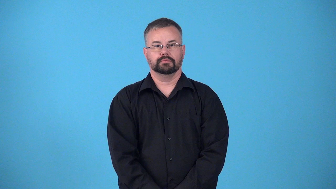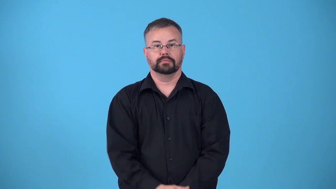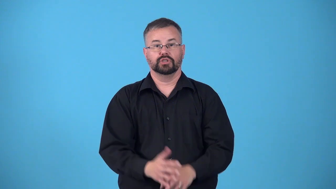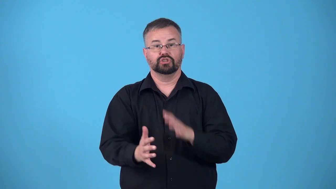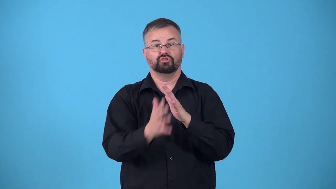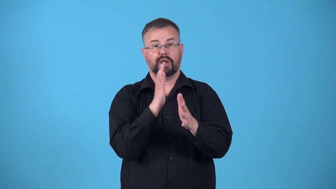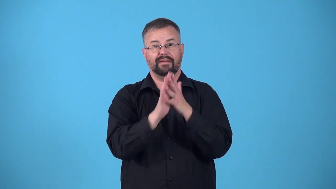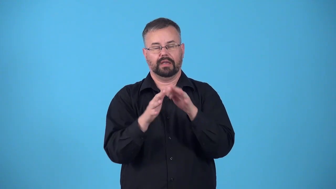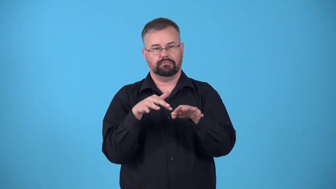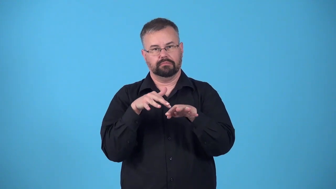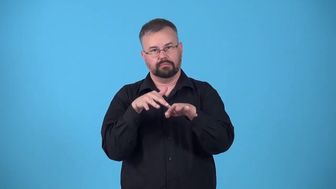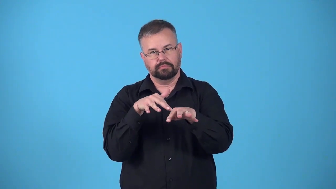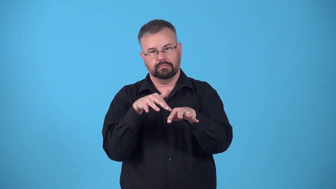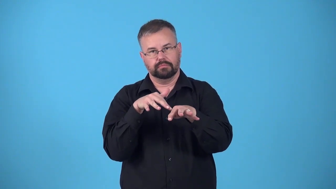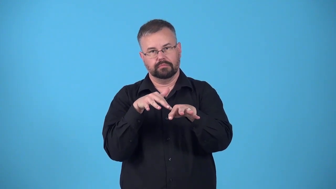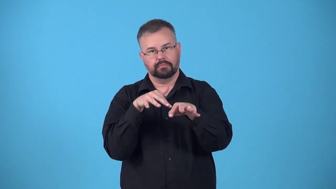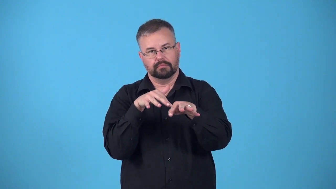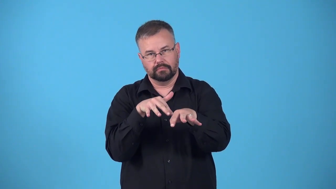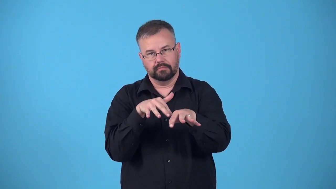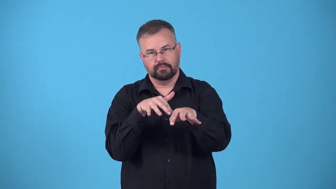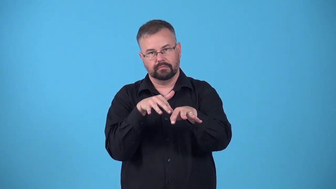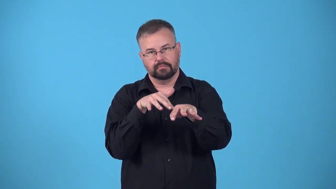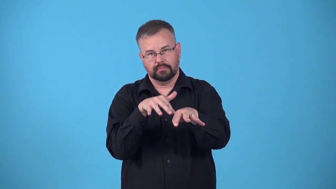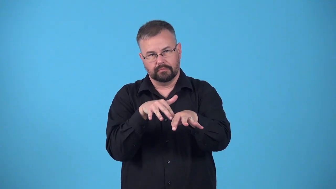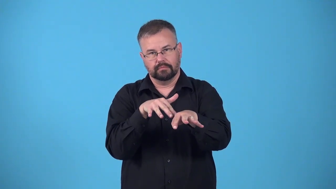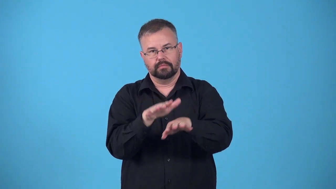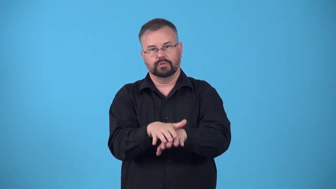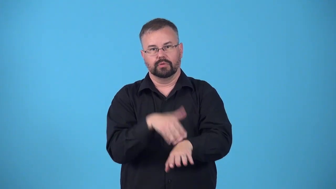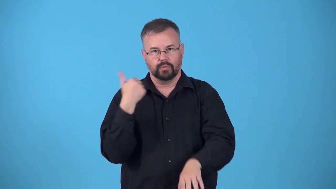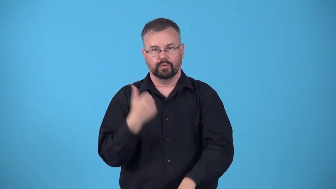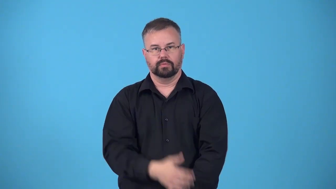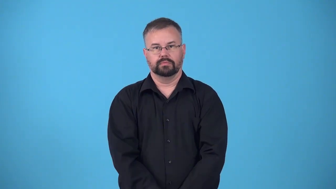traffic jam